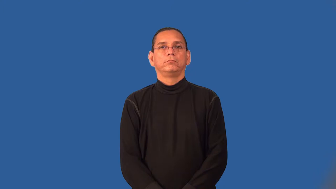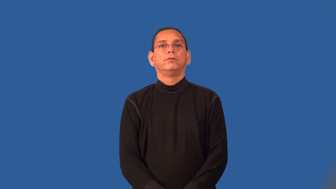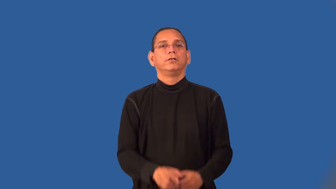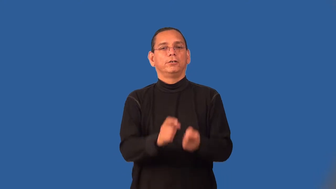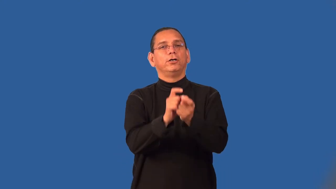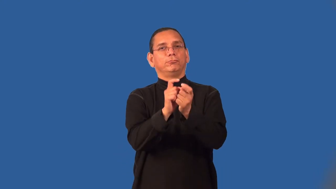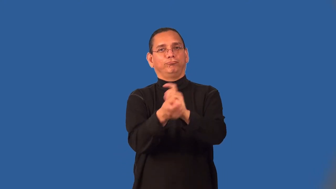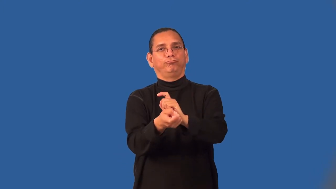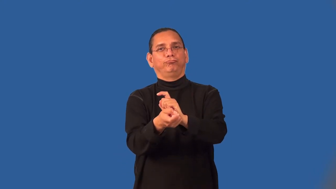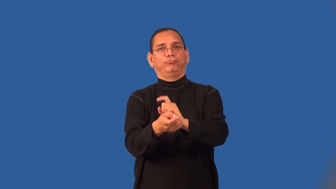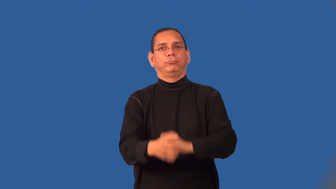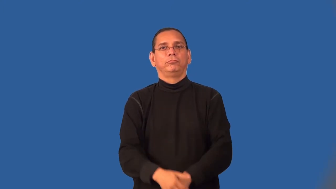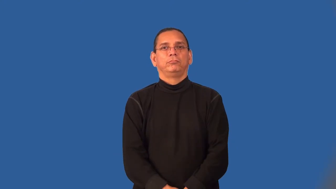shift,redefine,transmogrify,turn-change